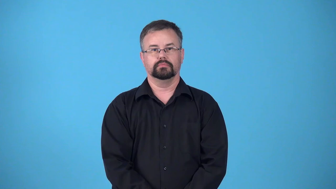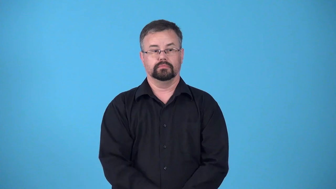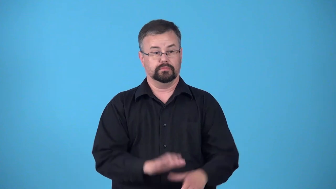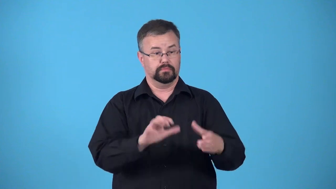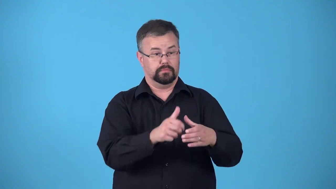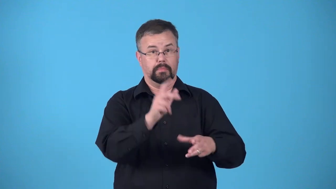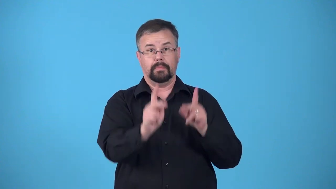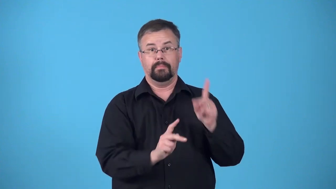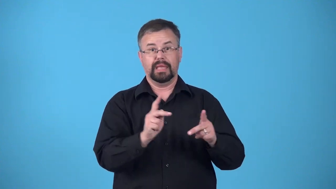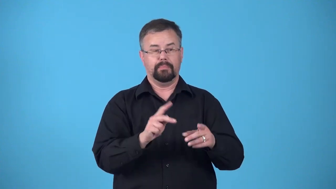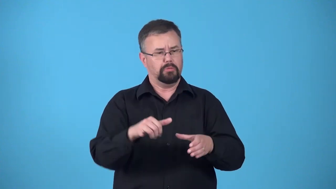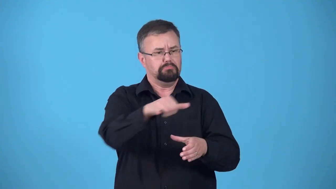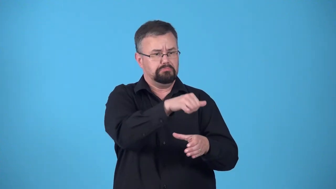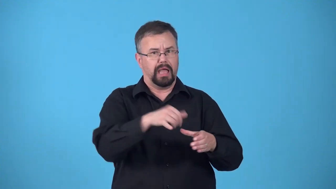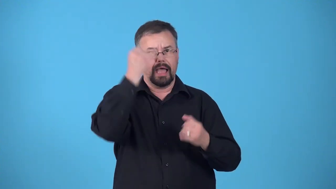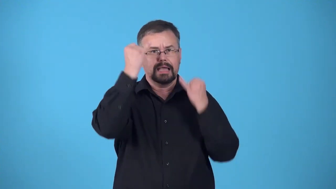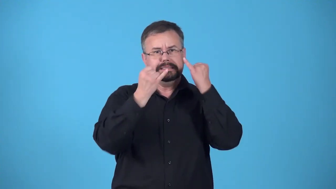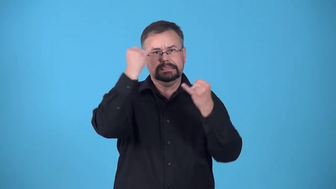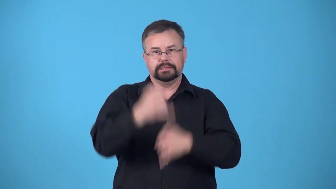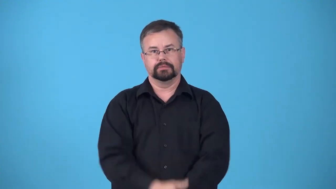camp